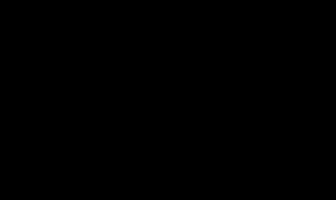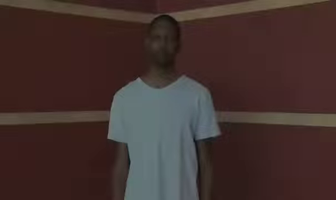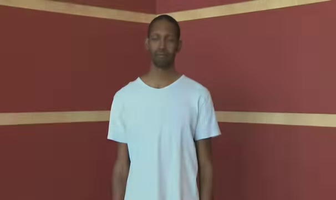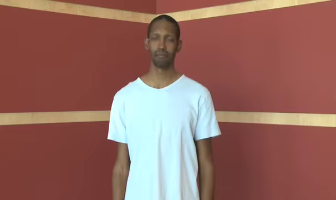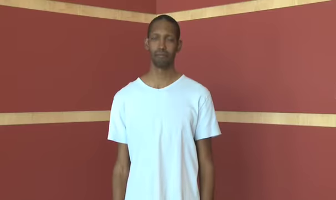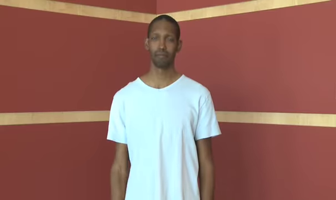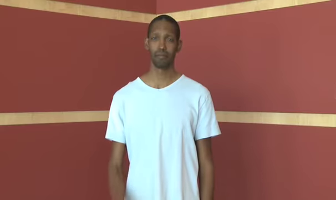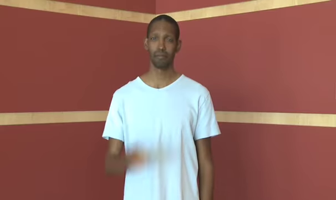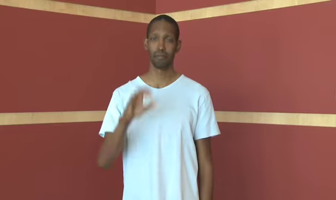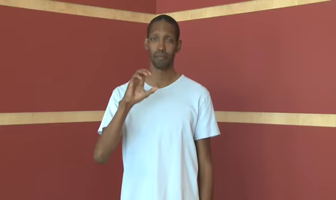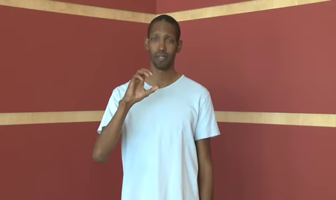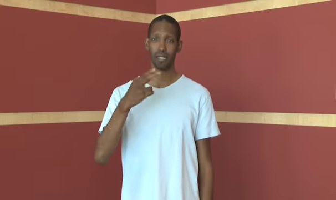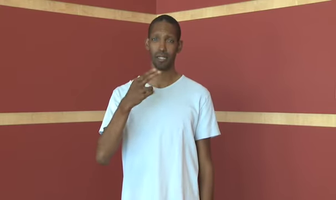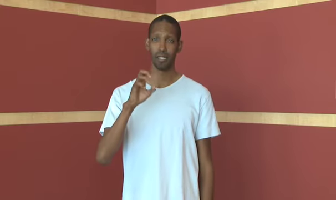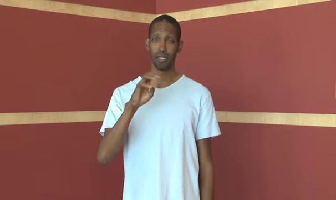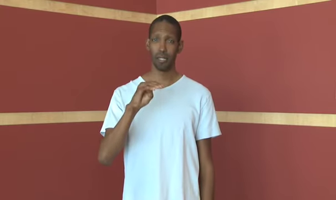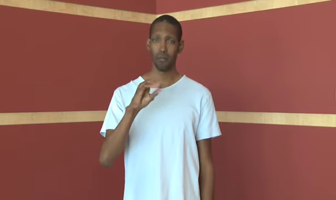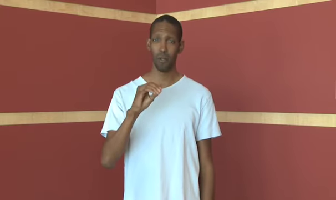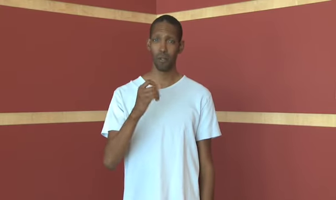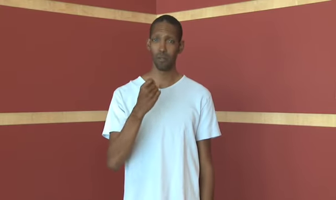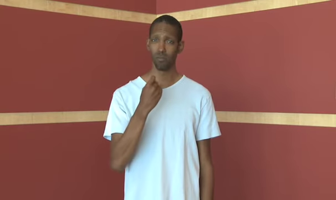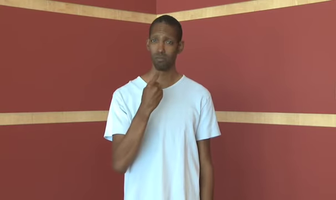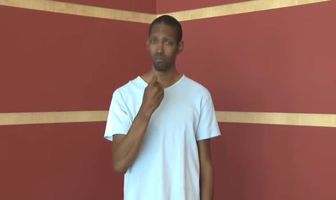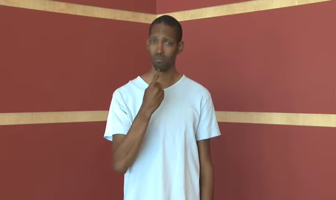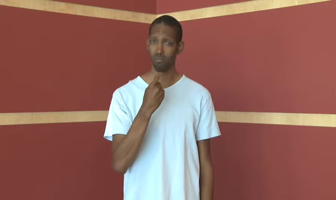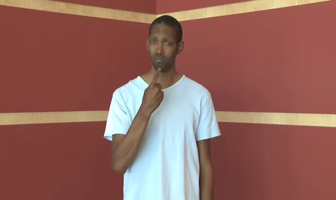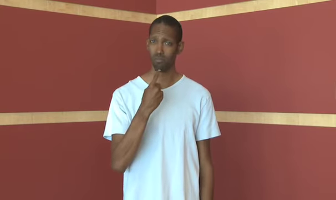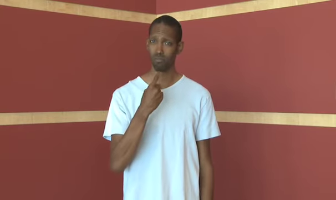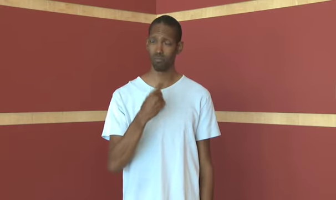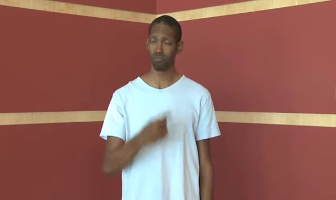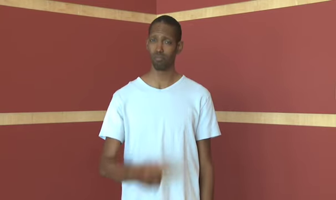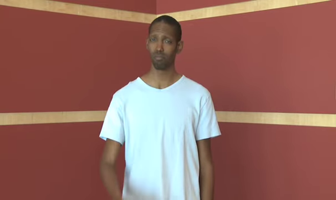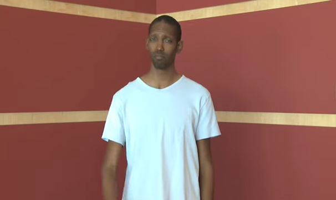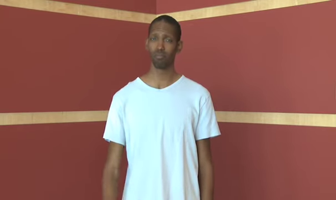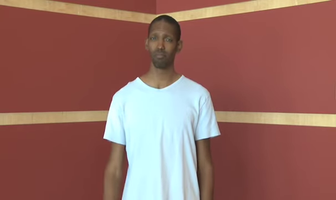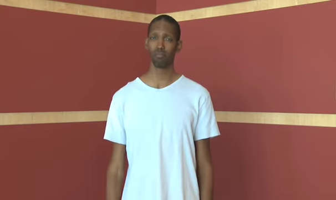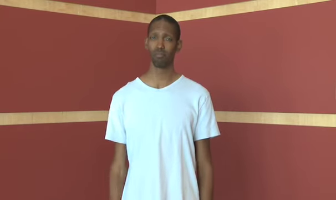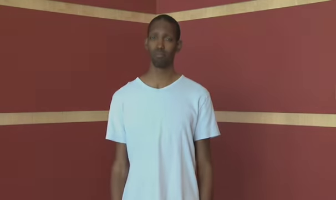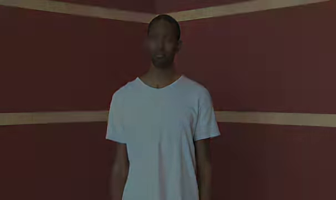Chemotherapy